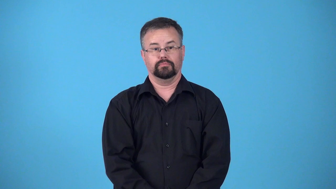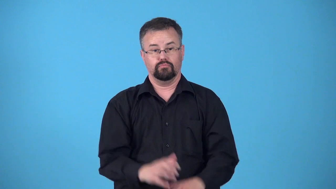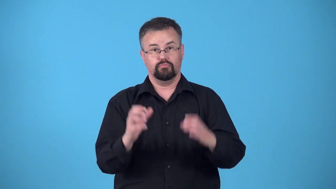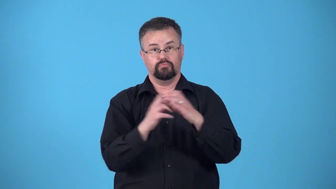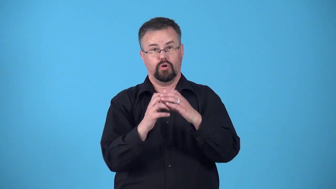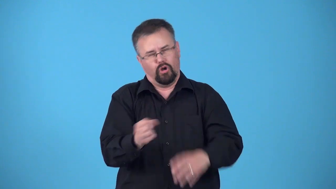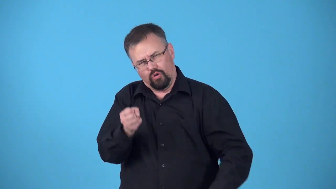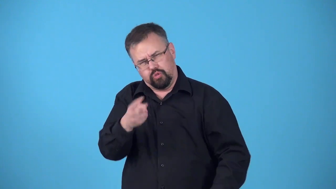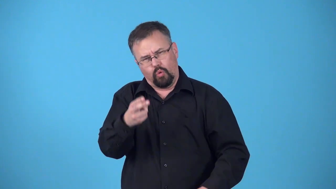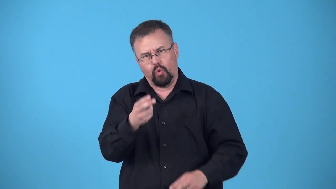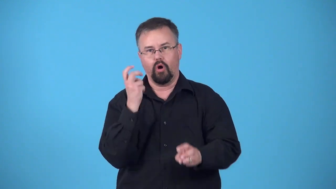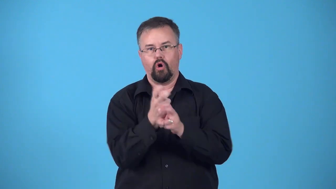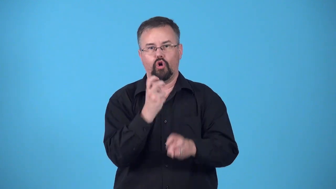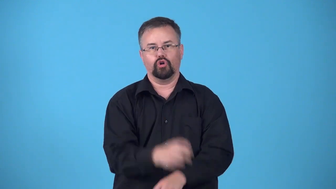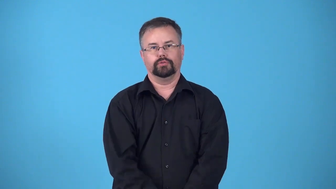threw it with a little something on it